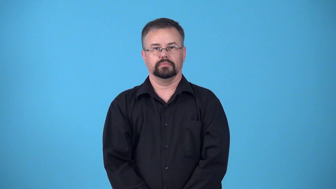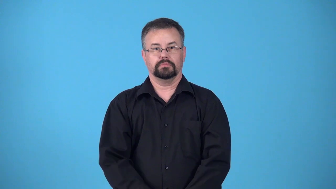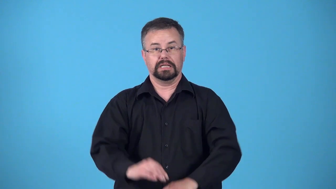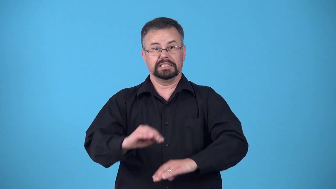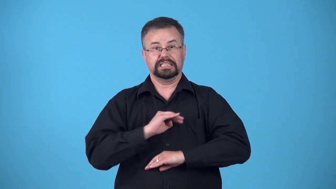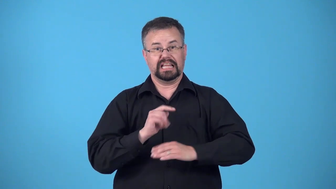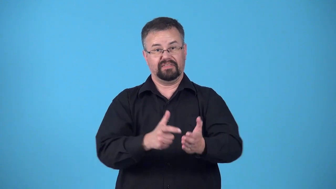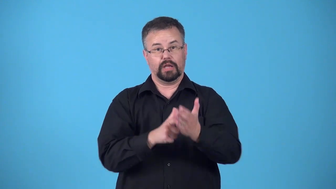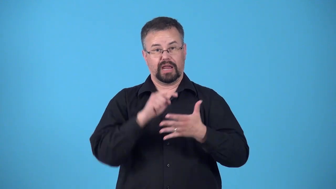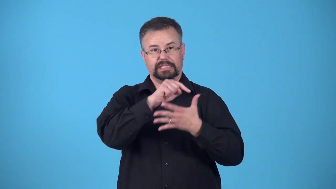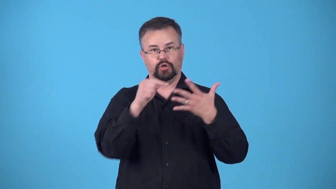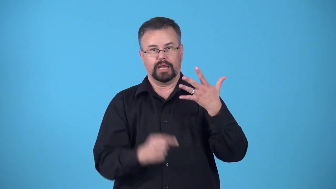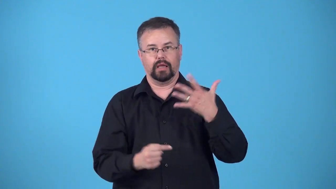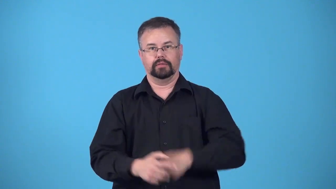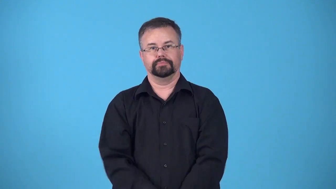tick all the right boxes